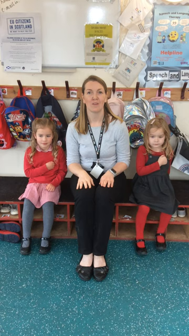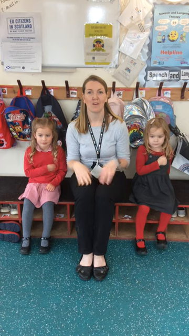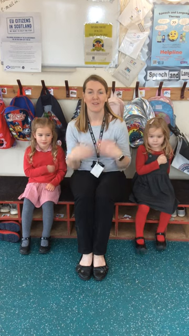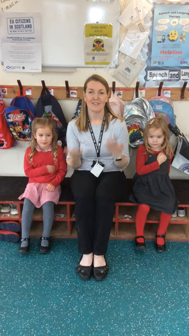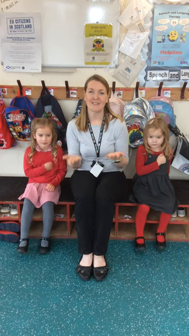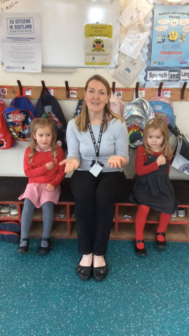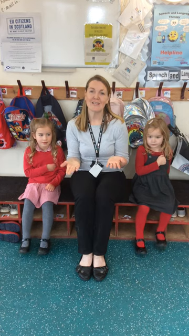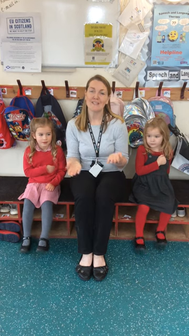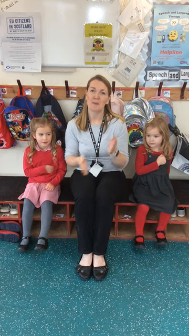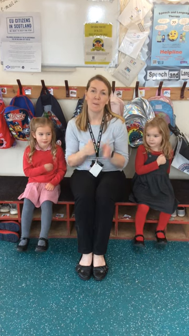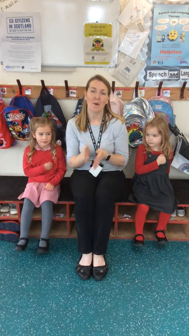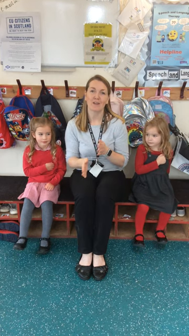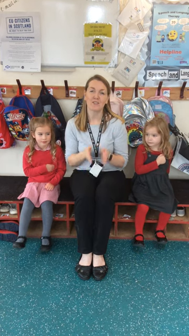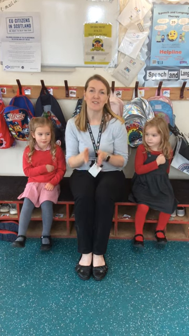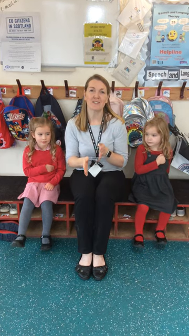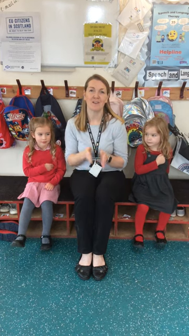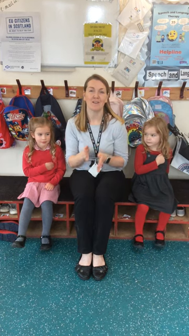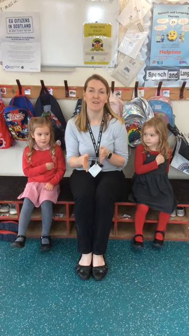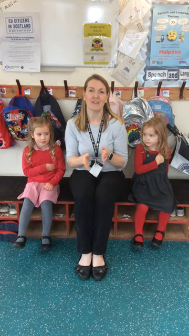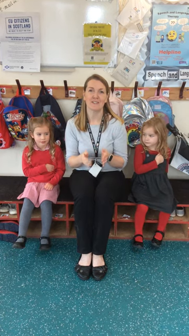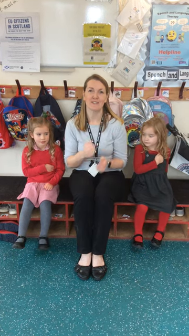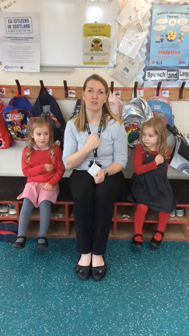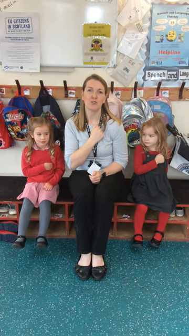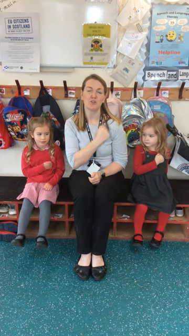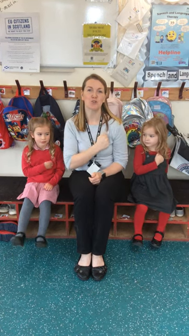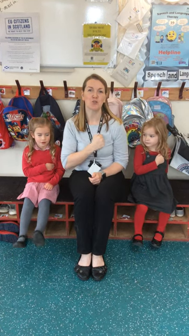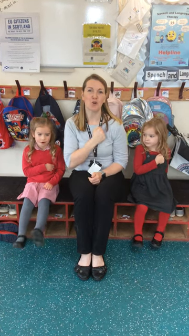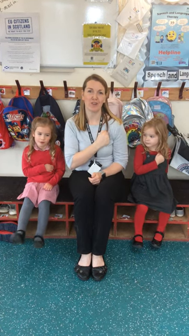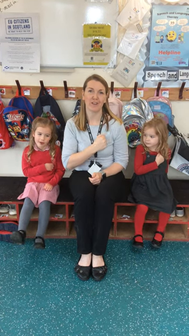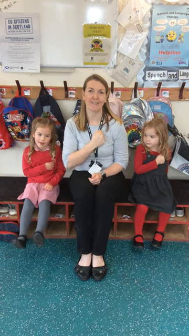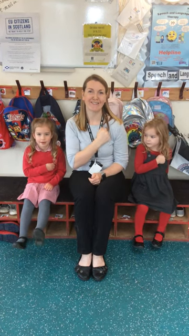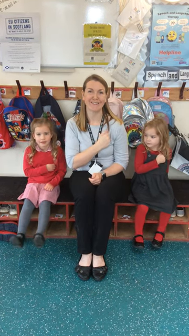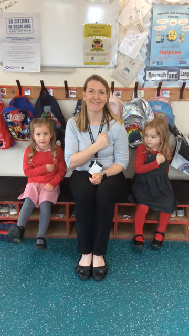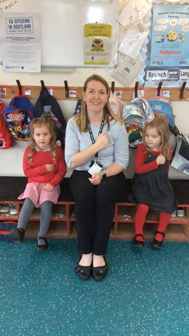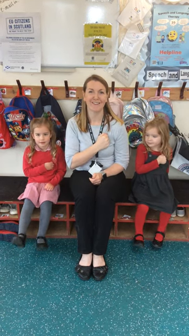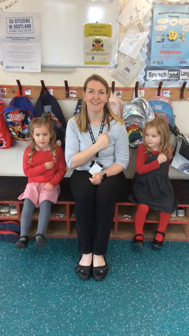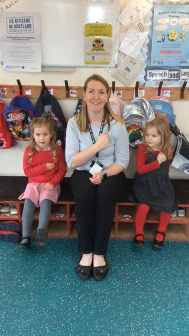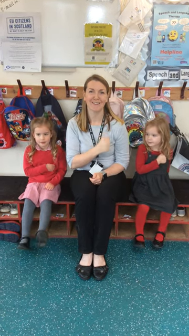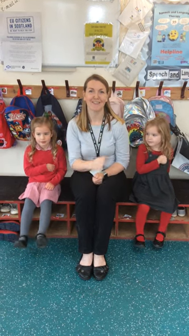Sorry